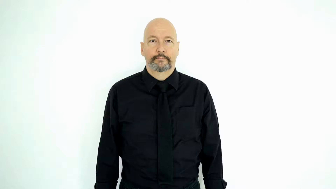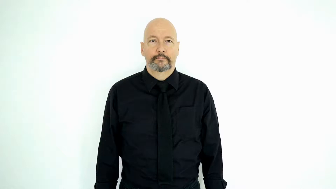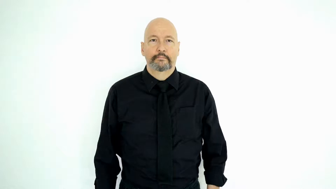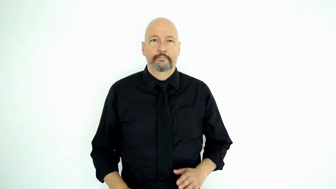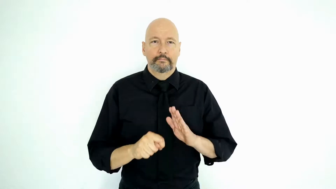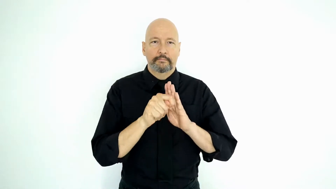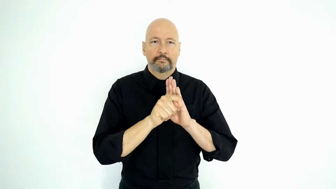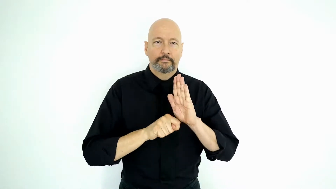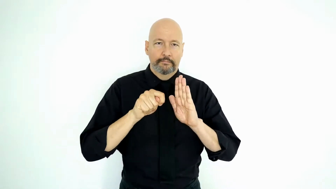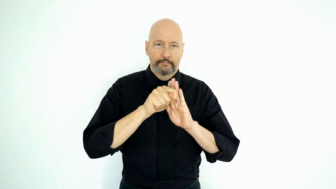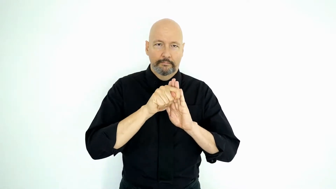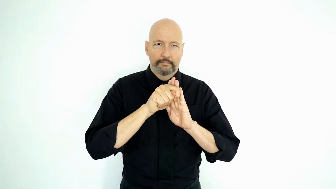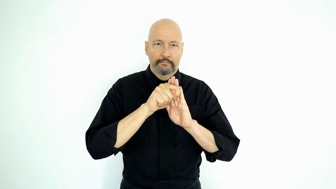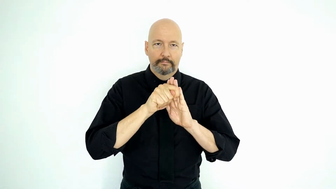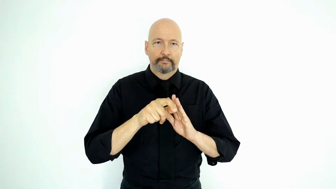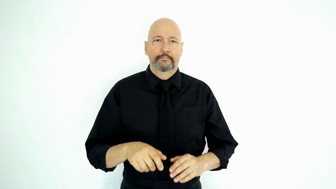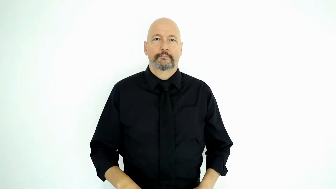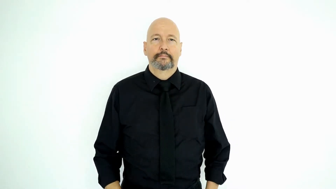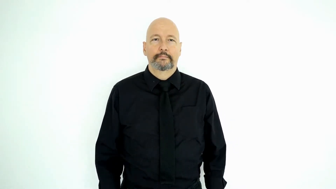TIME-PERIOD